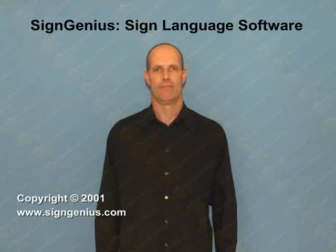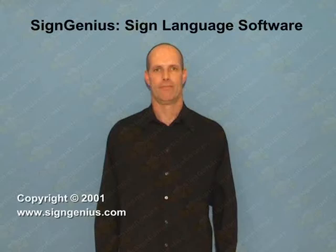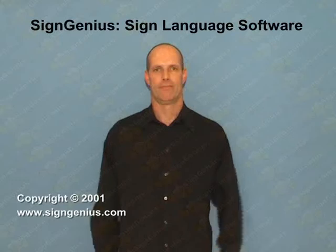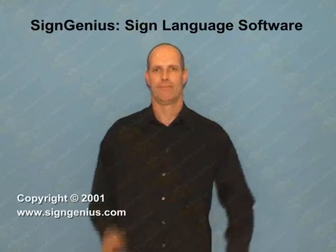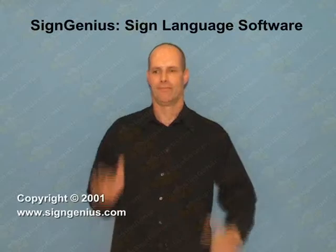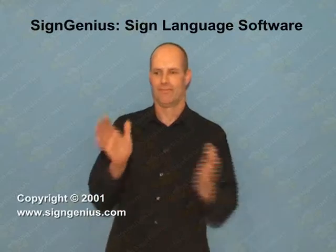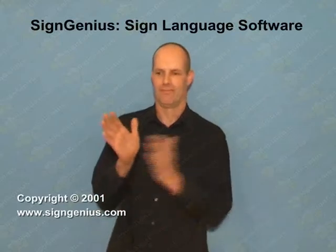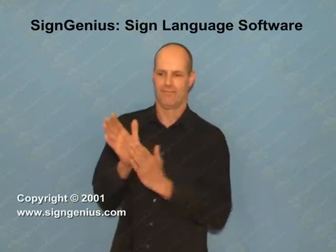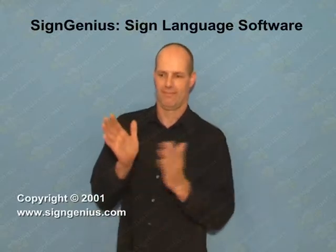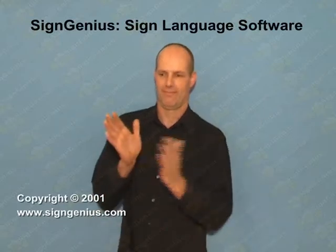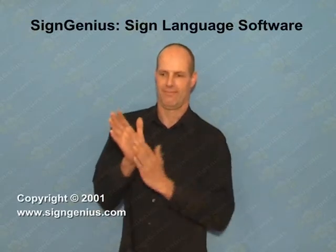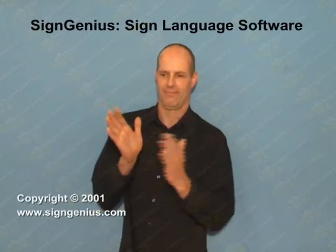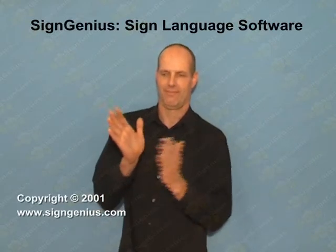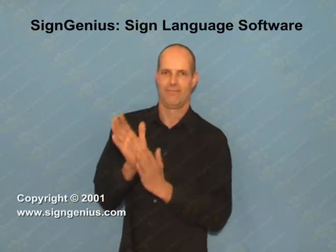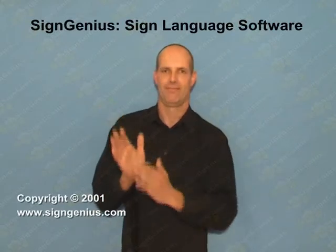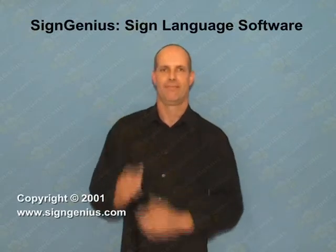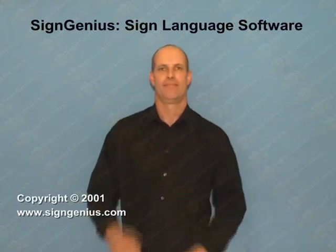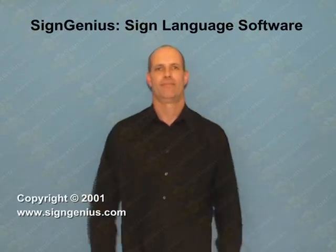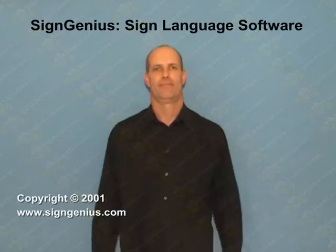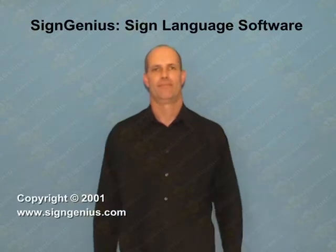ACCLAIM